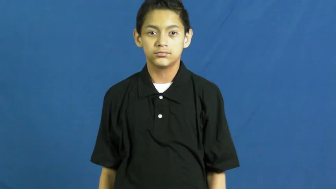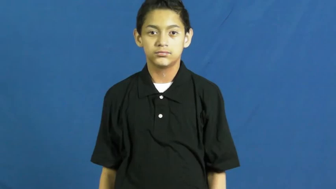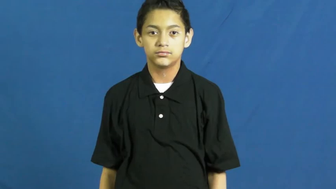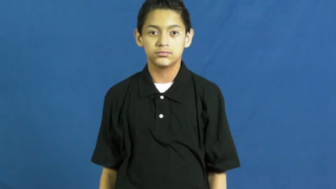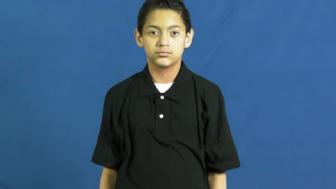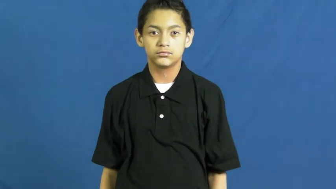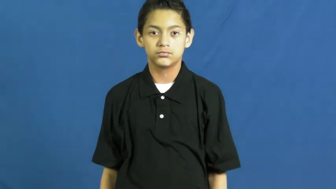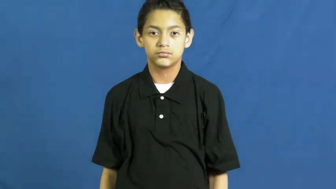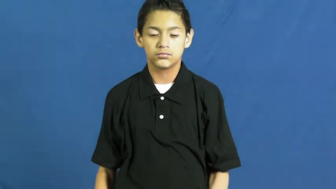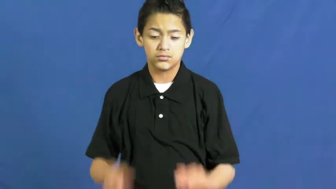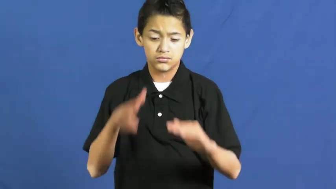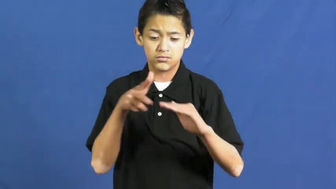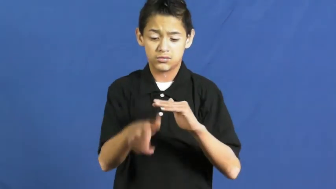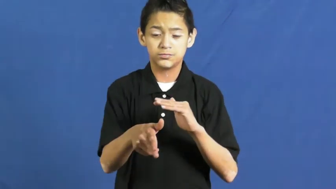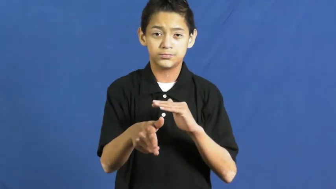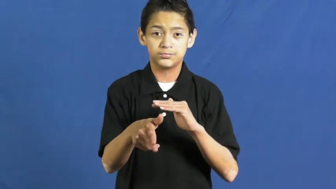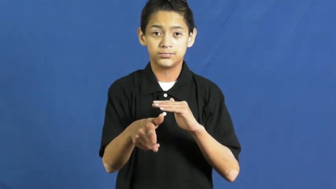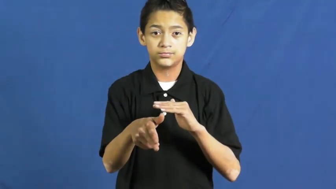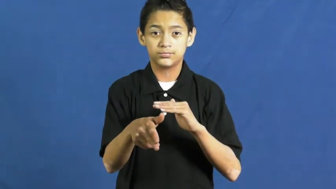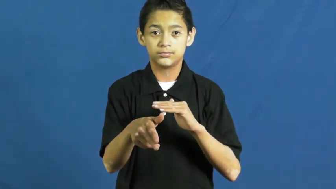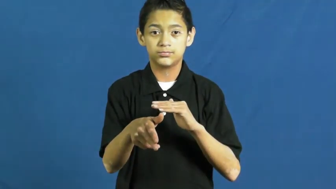sever